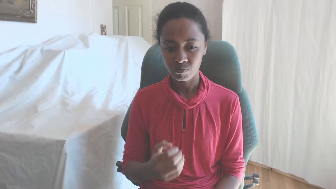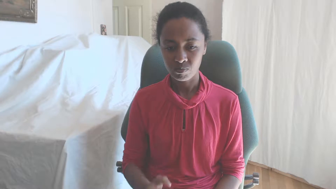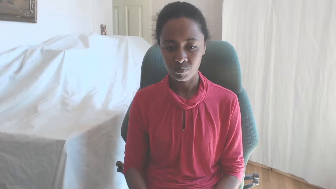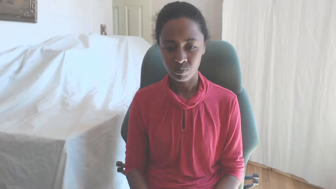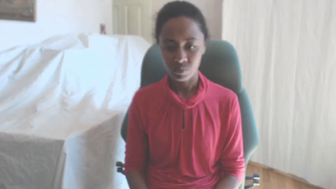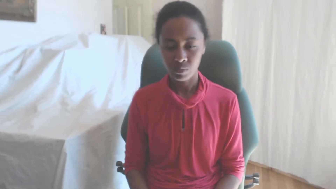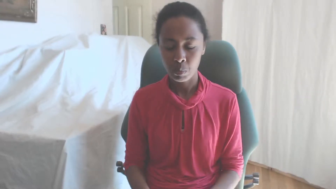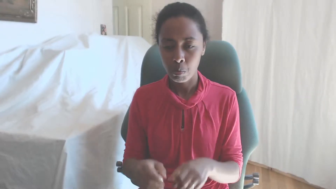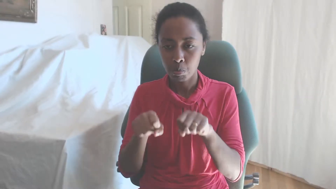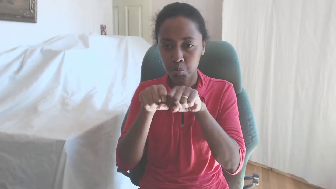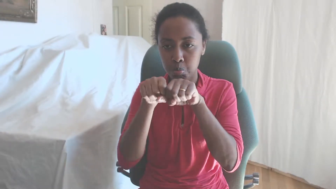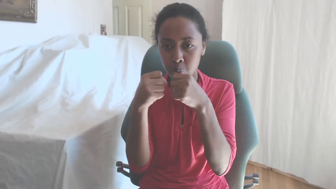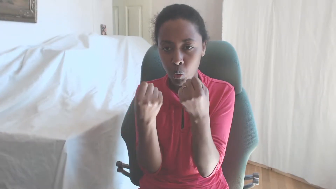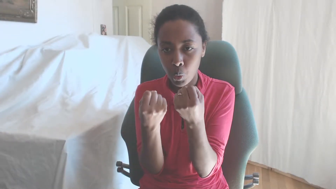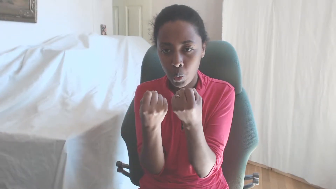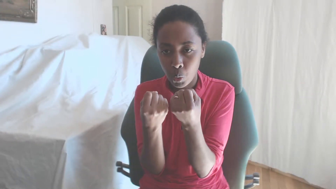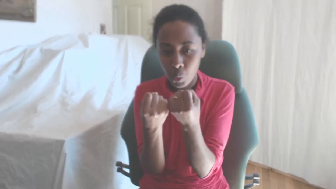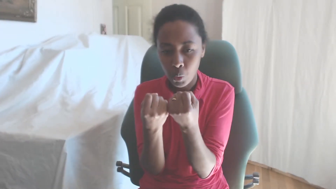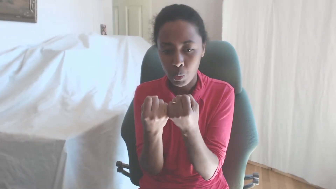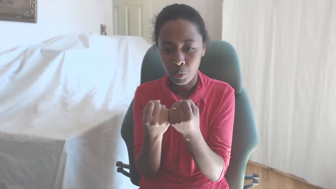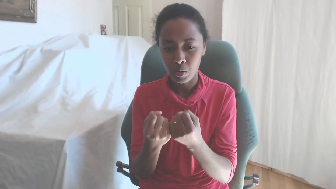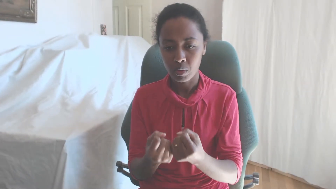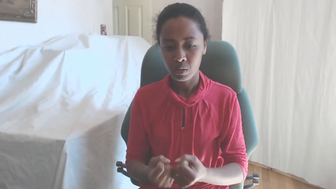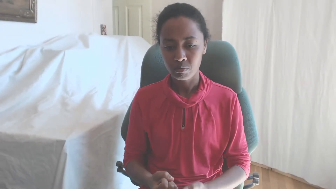broken